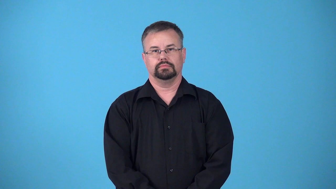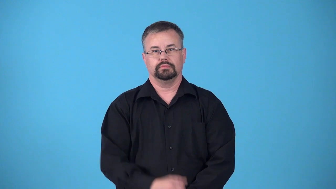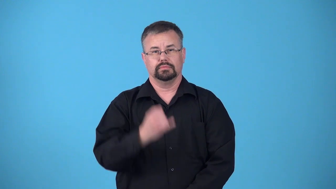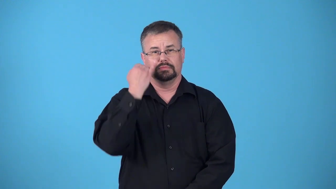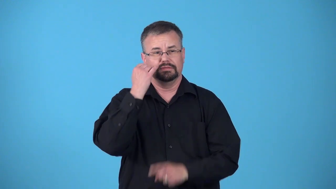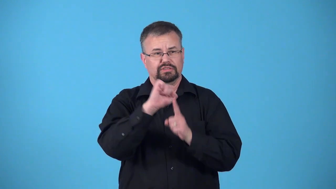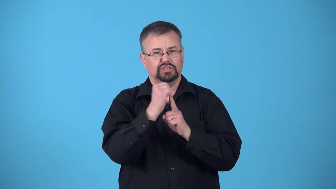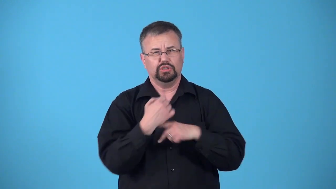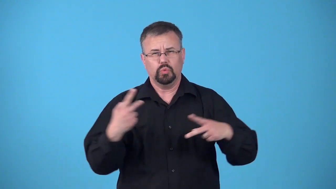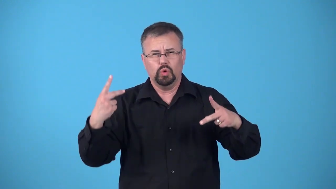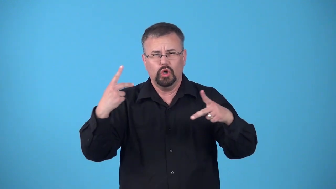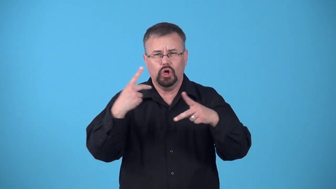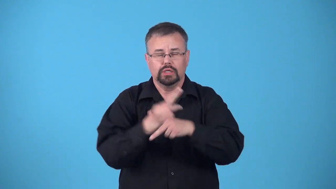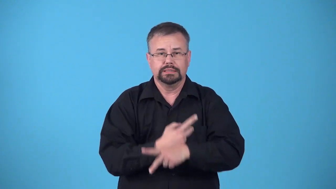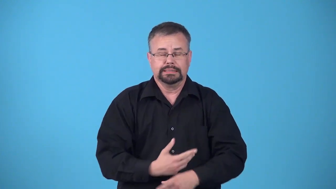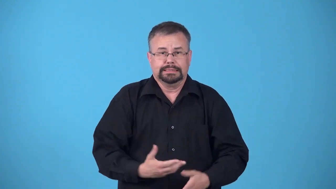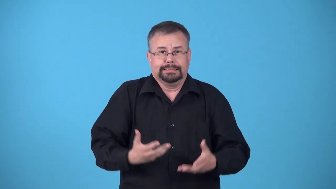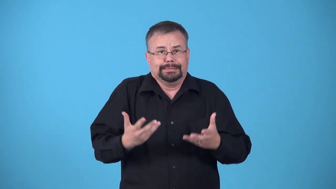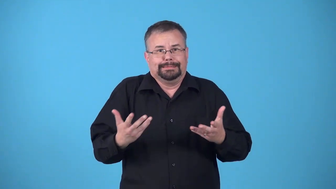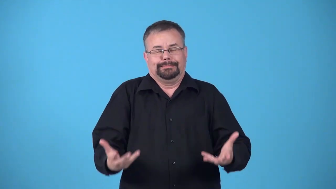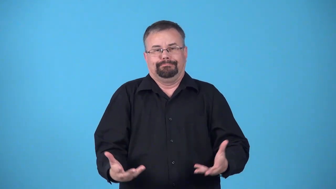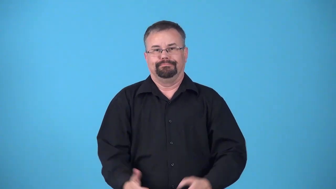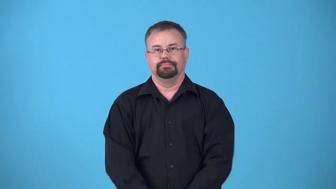if worst comes to worst